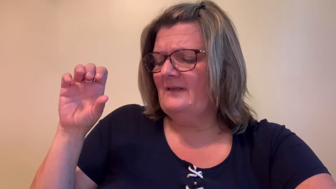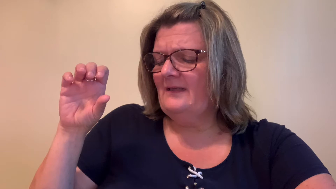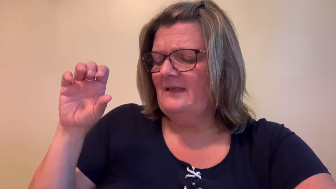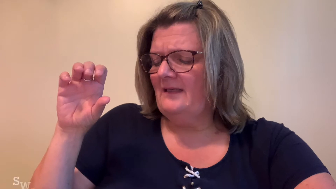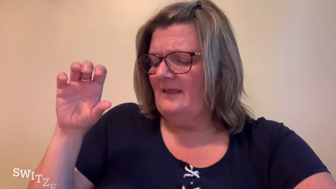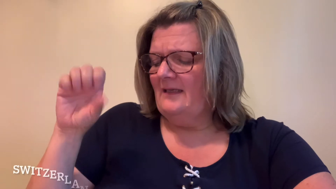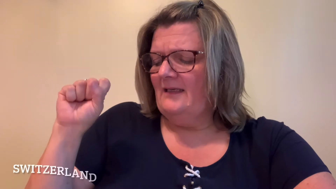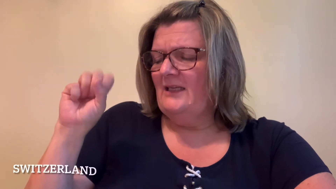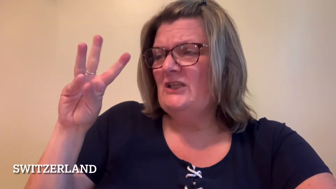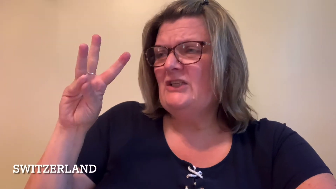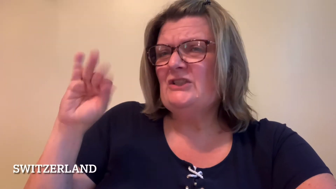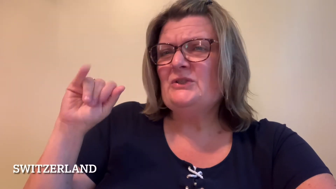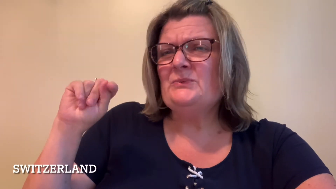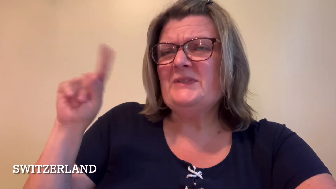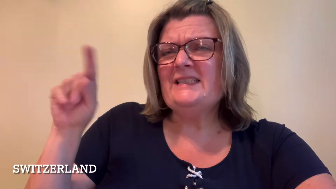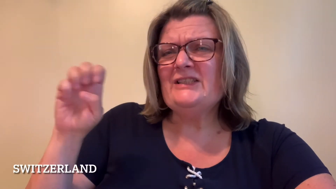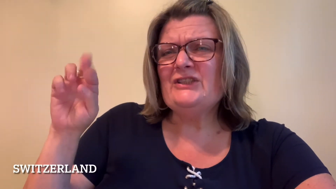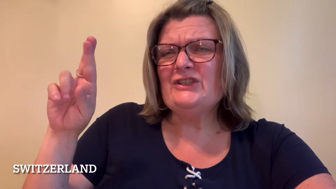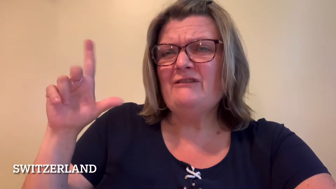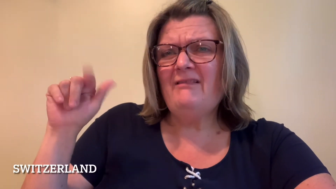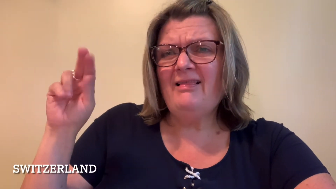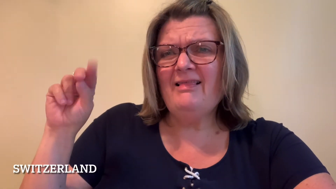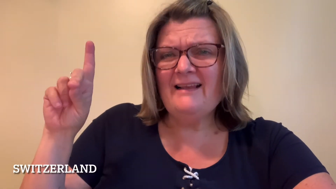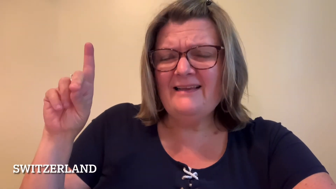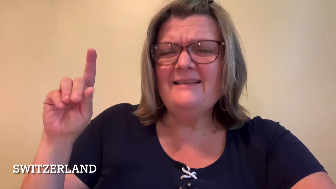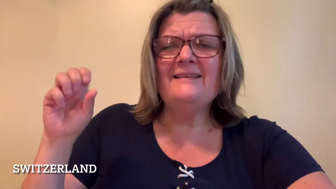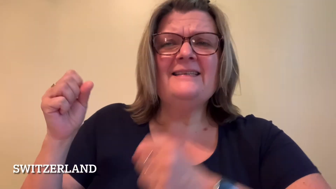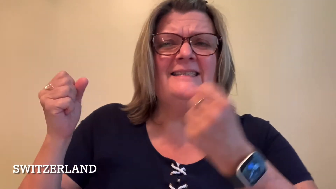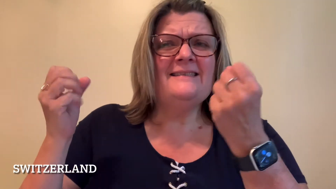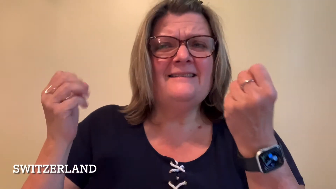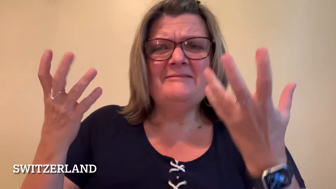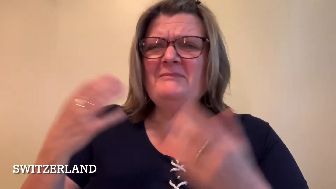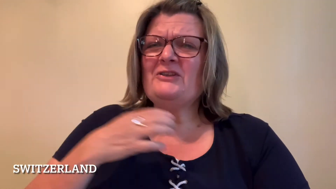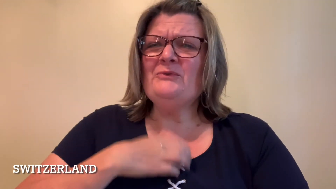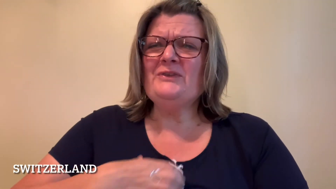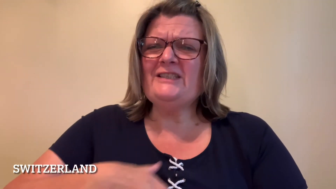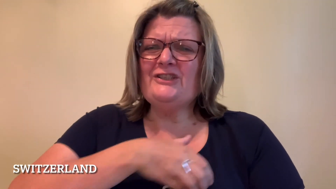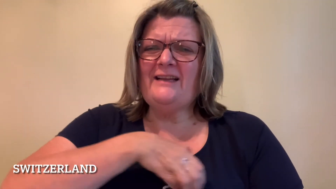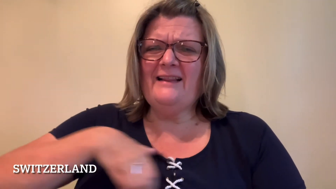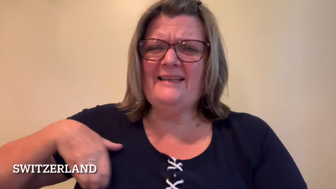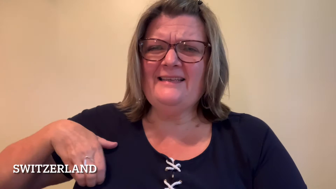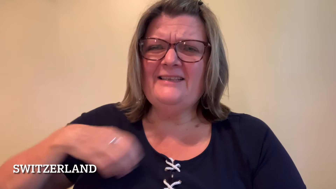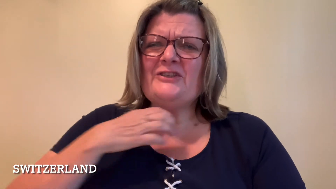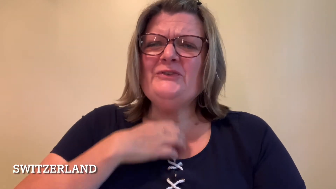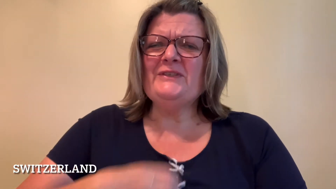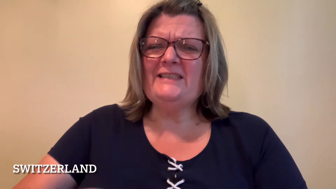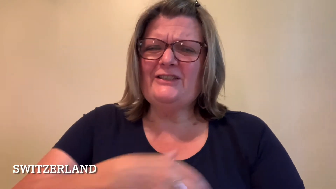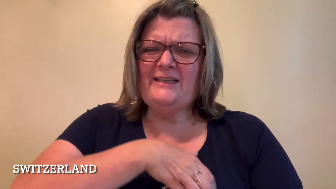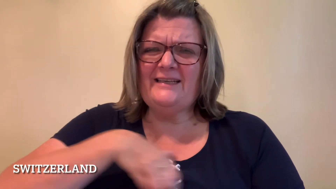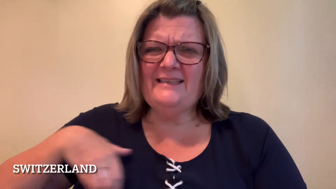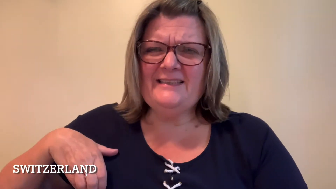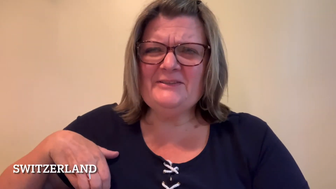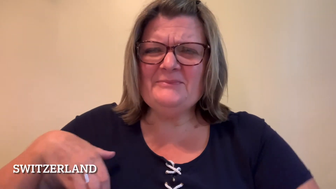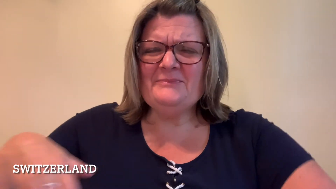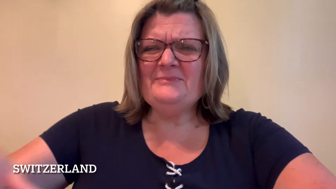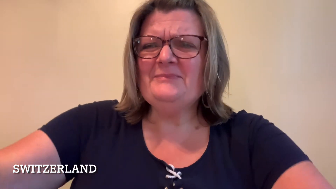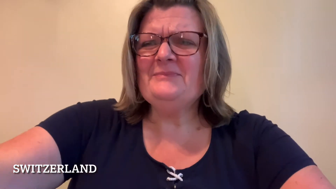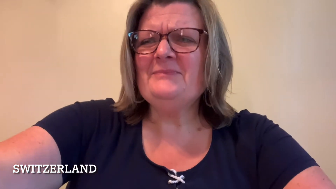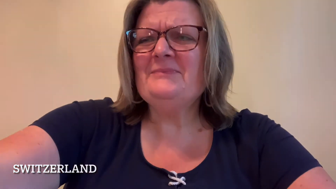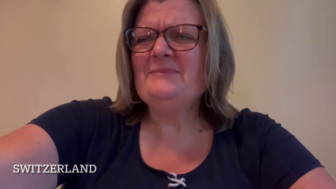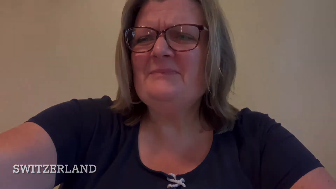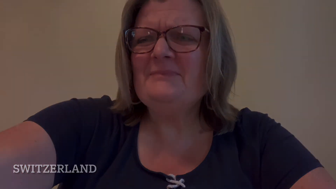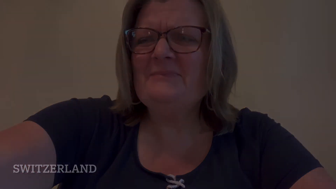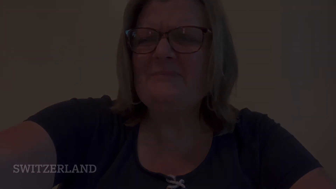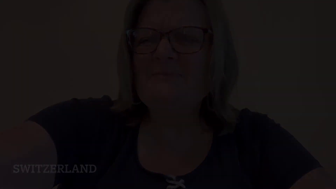Switzerland